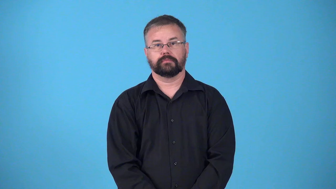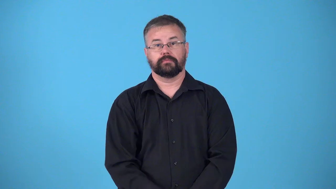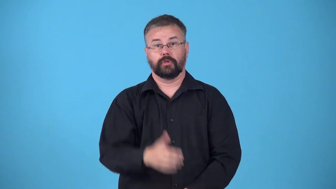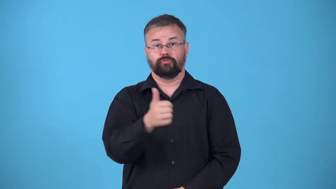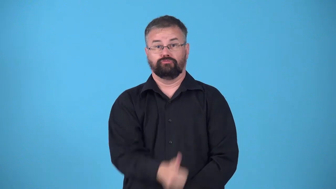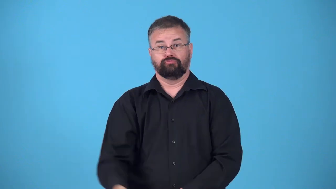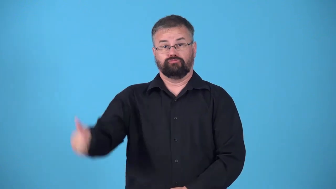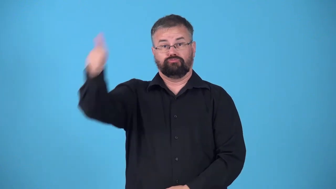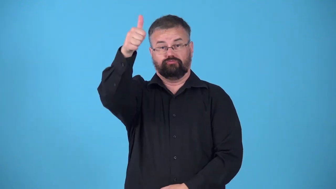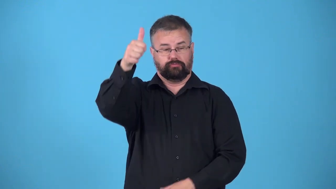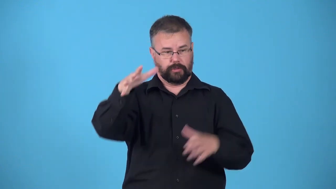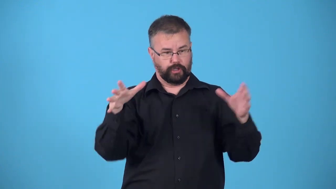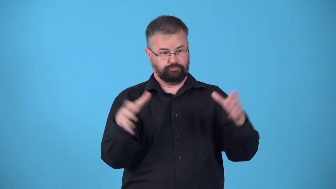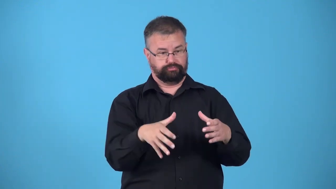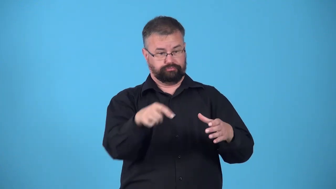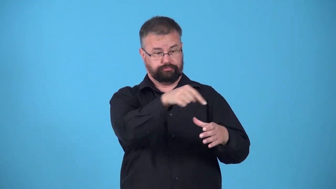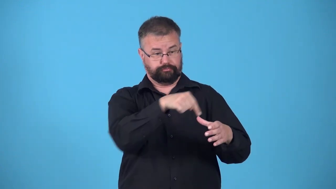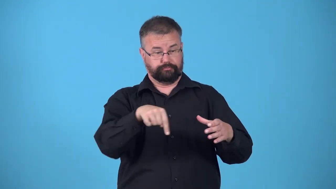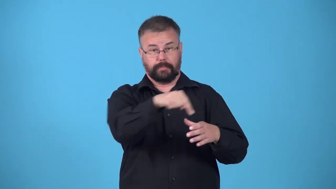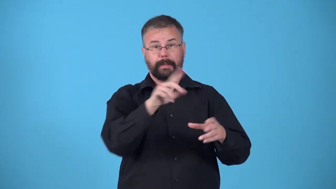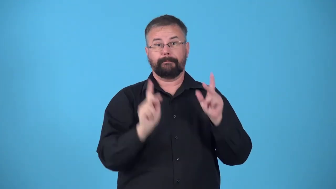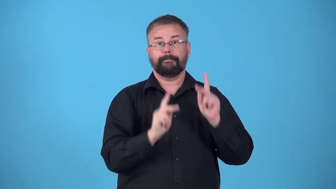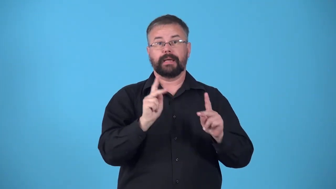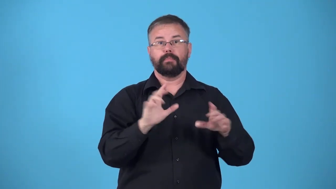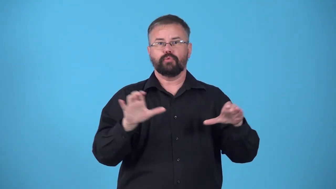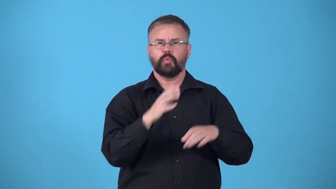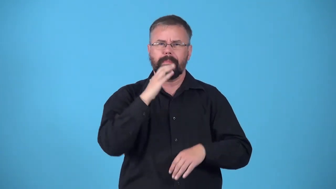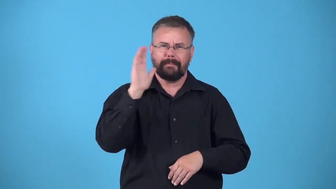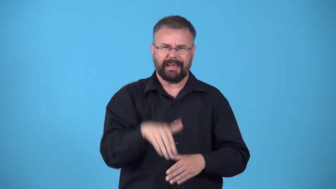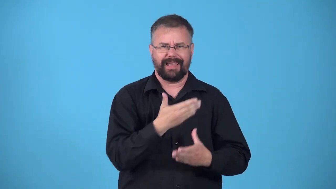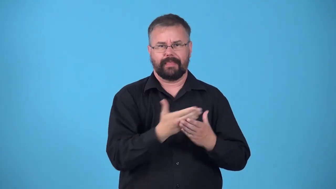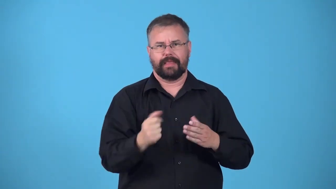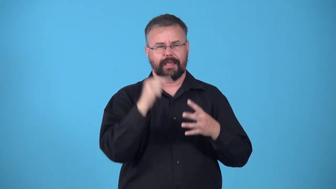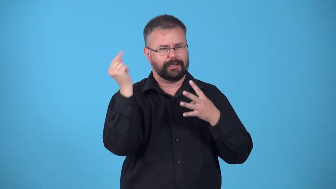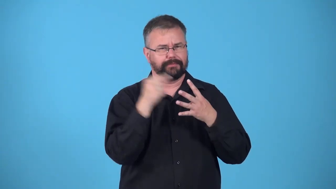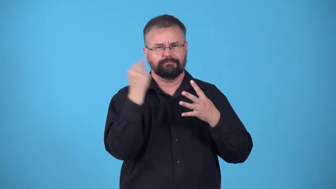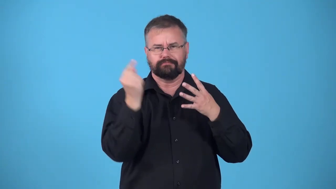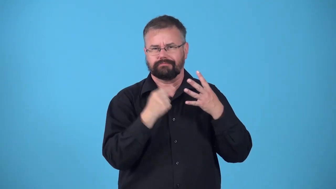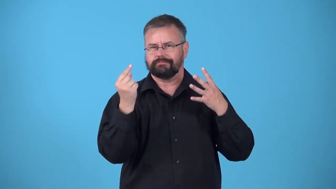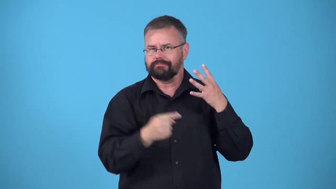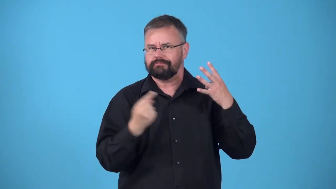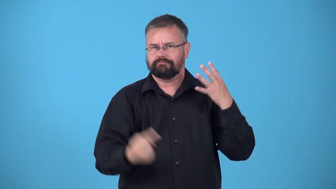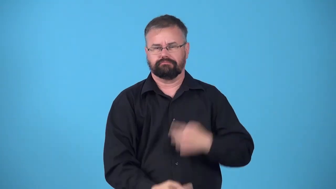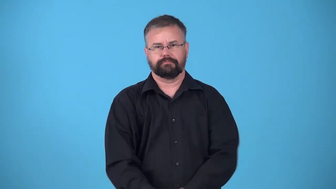don-mafia